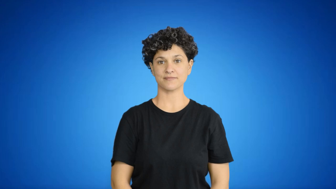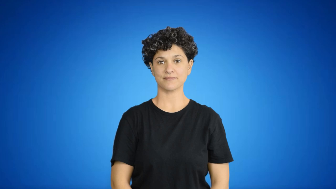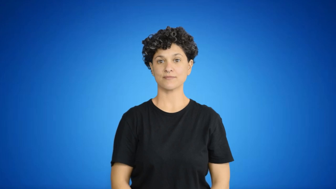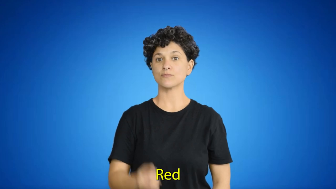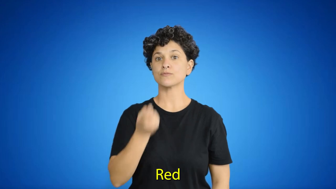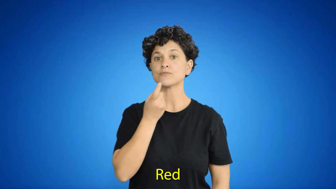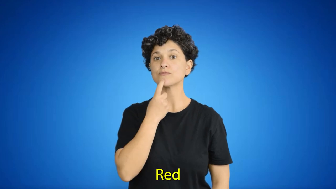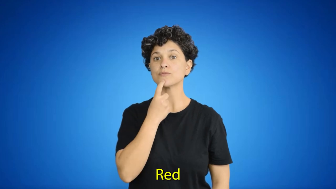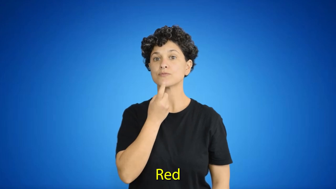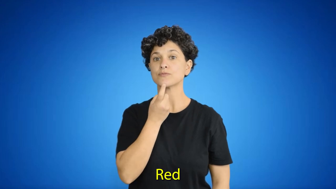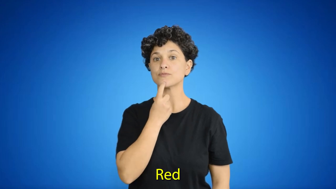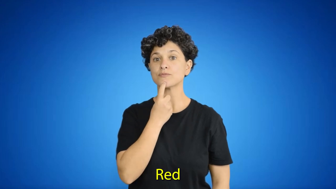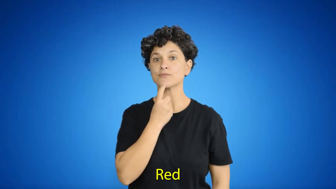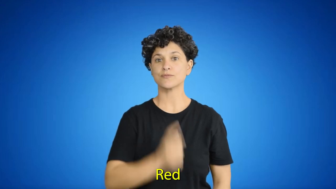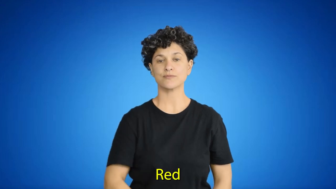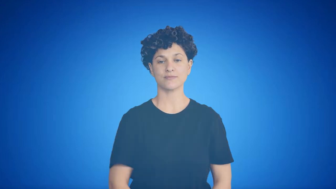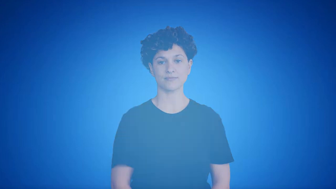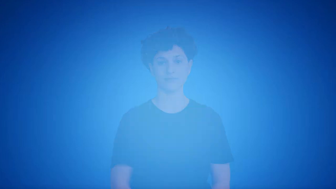Red